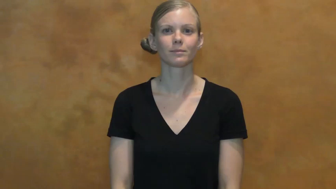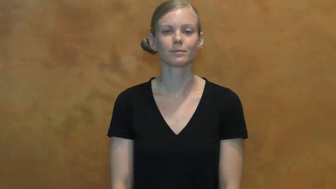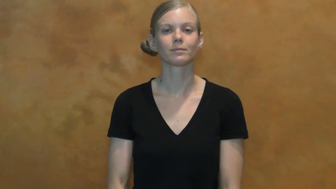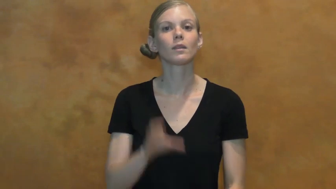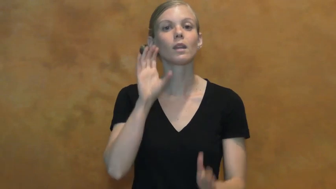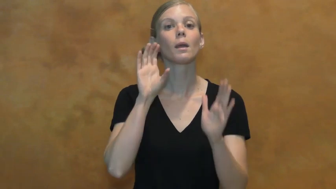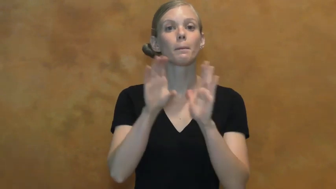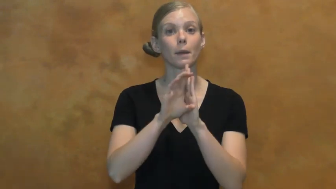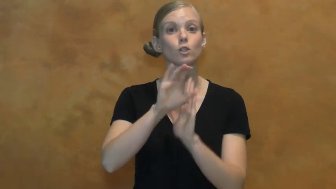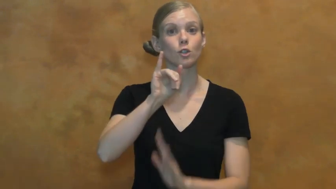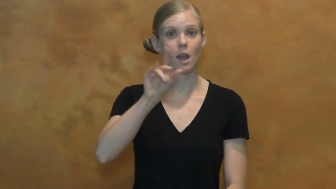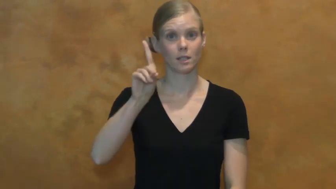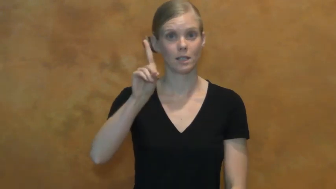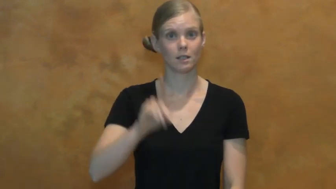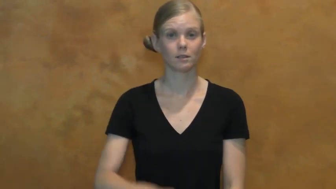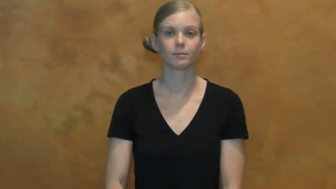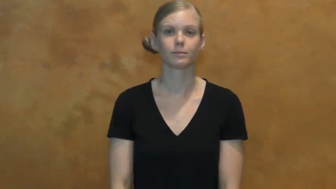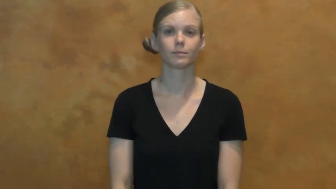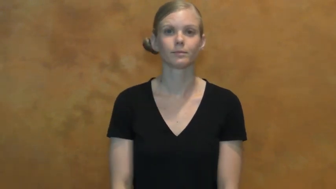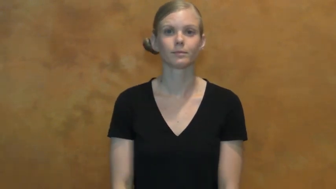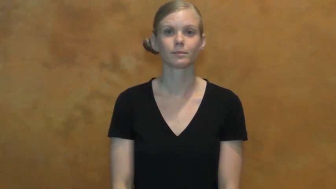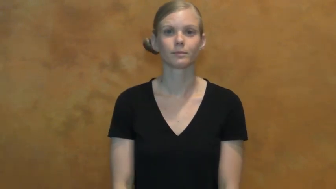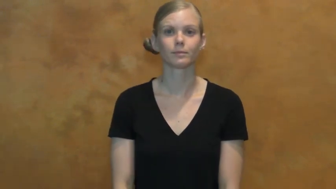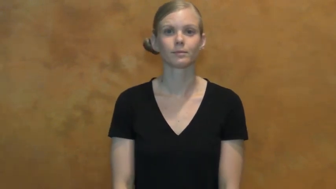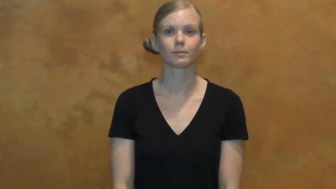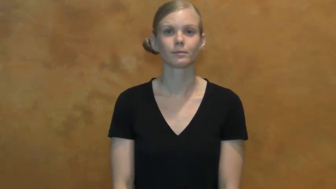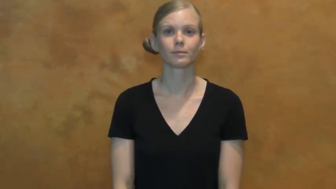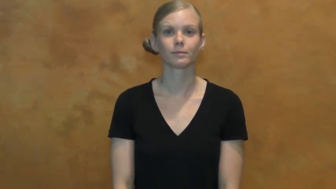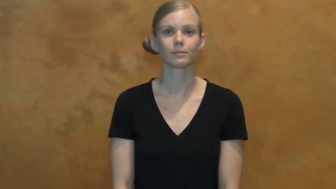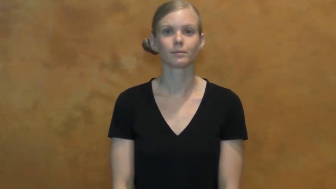picture id